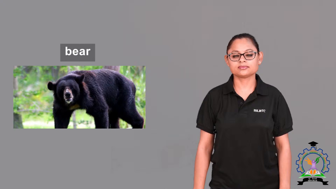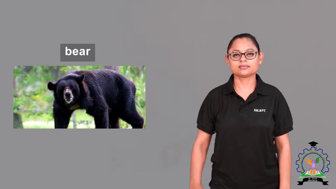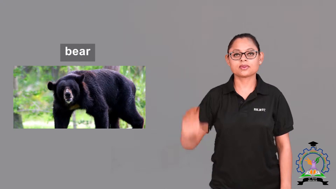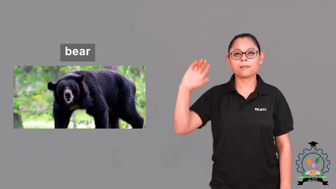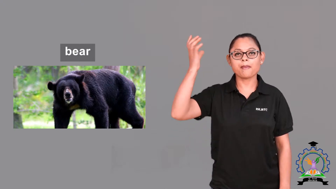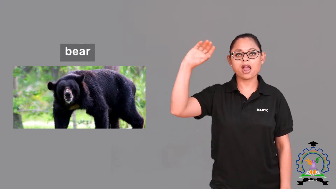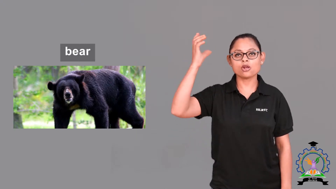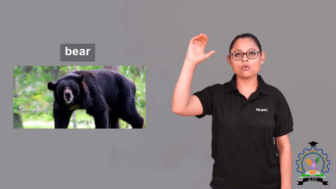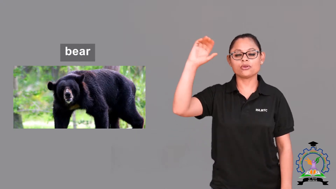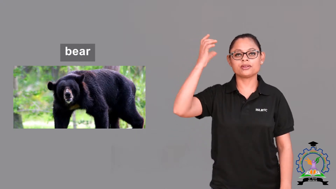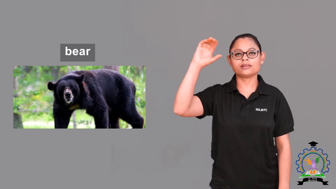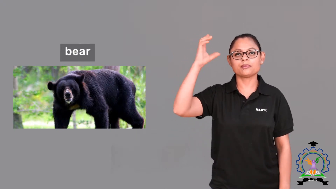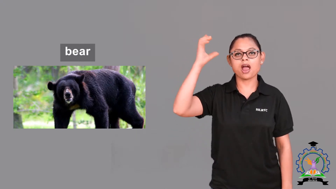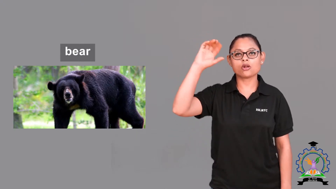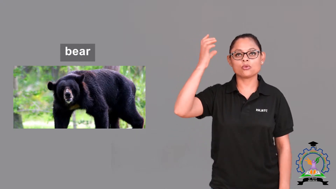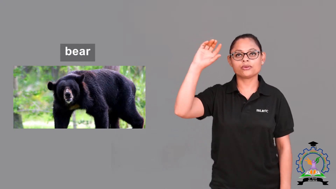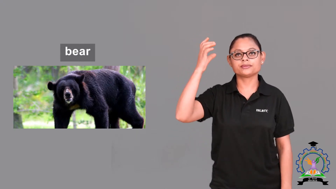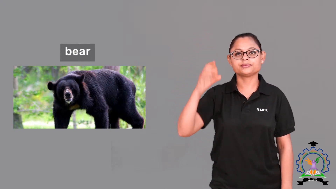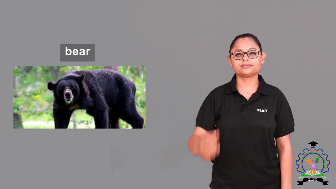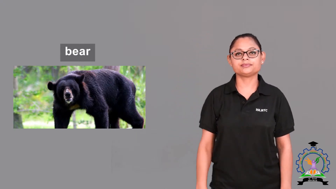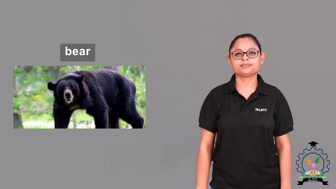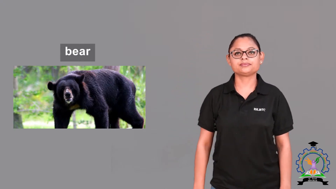bear